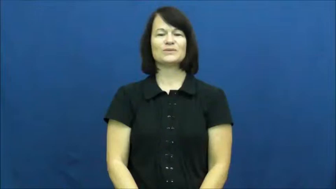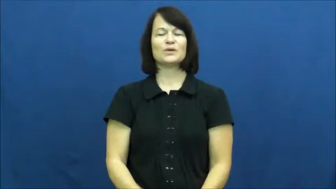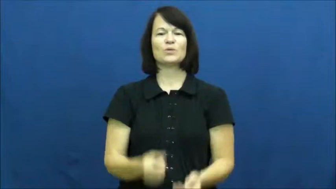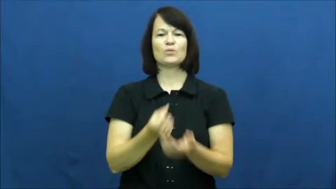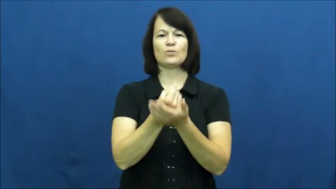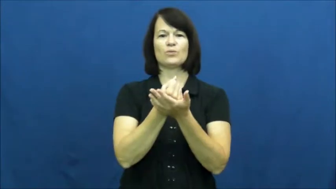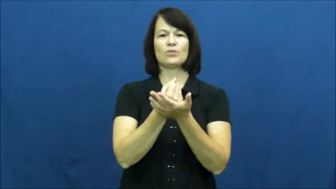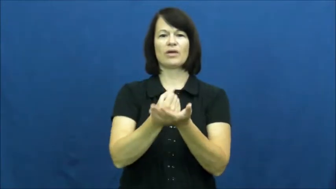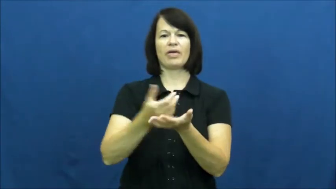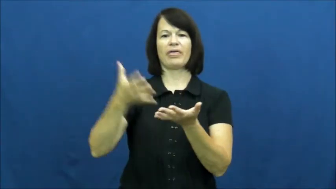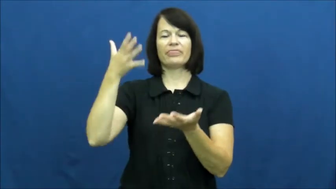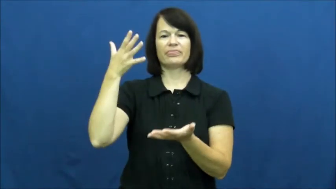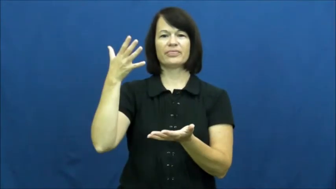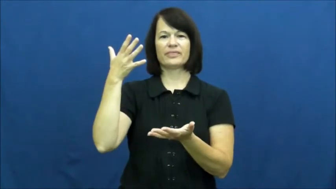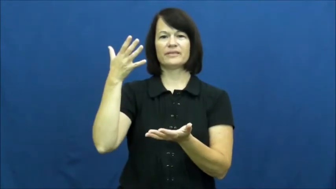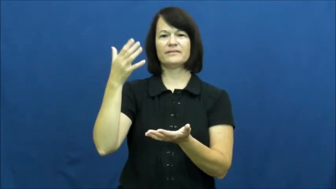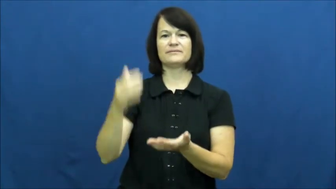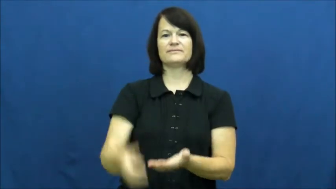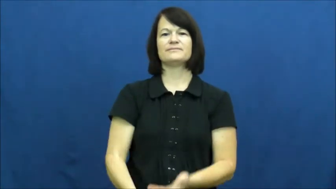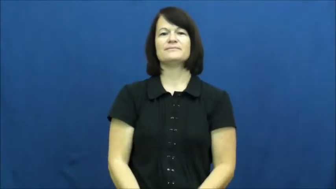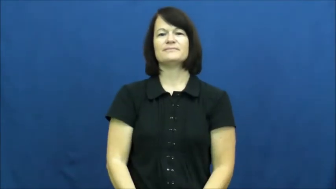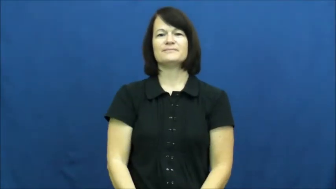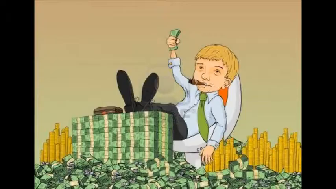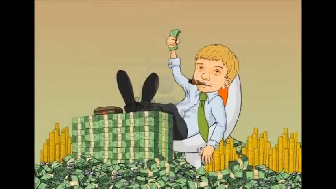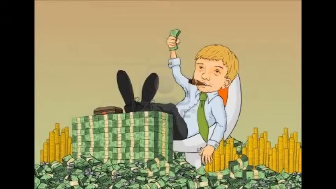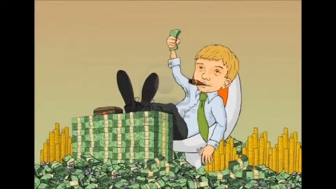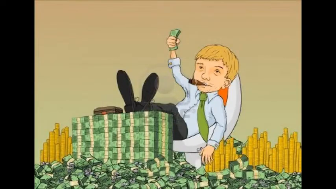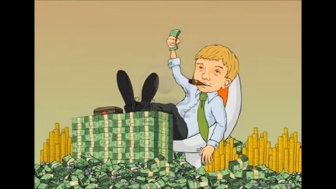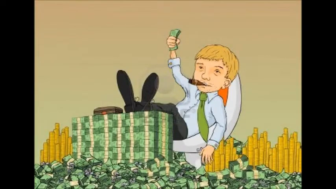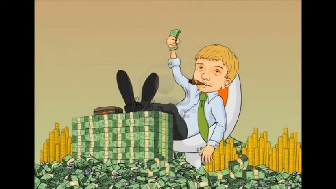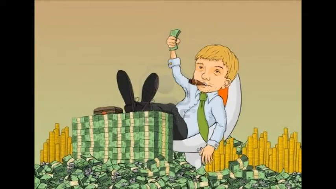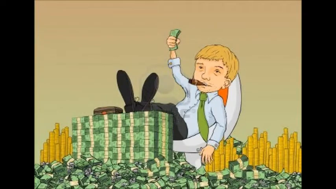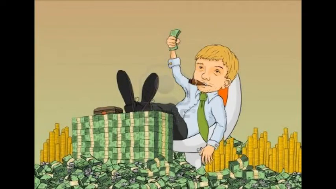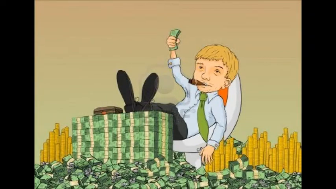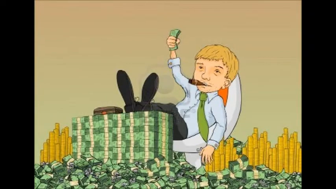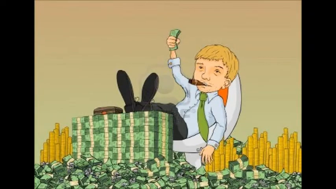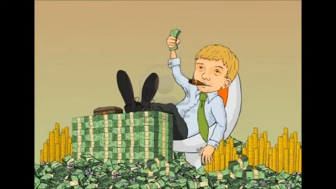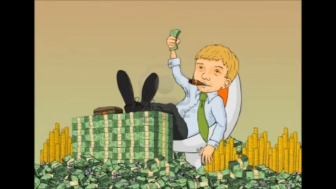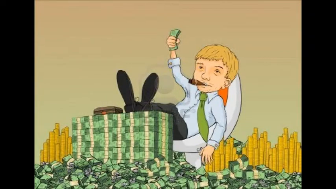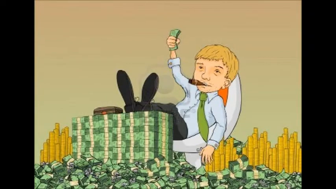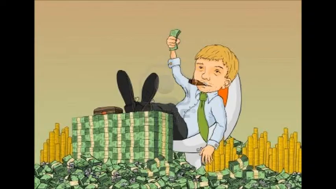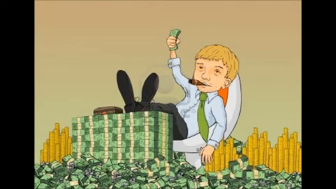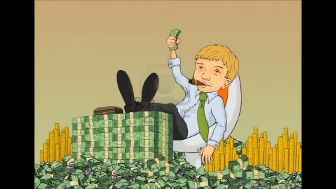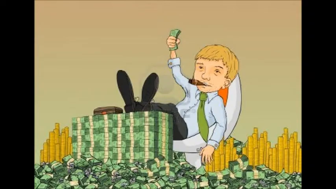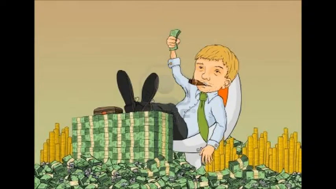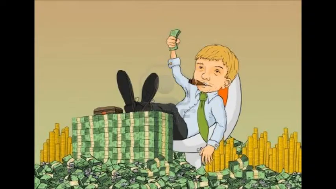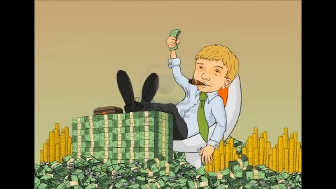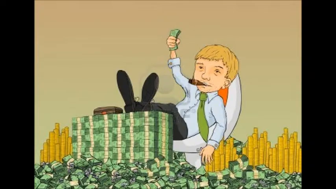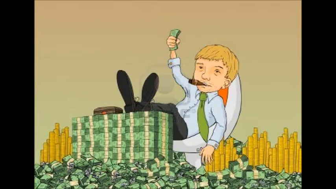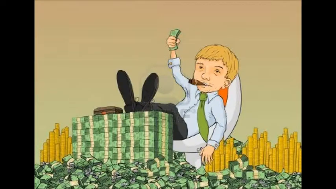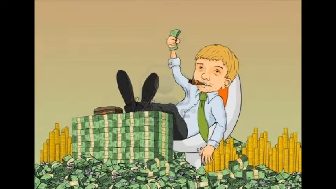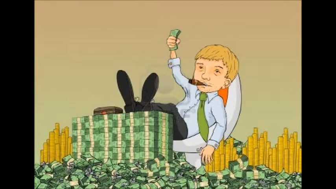wealth,affluent